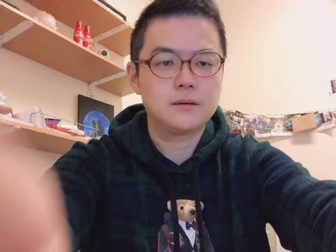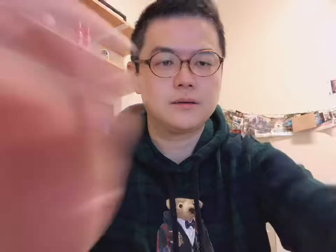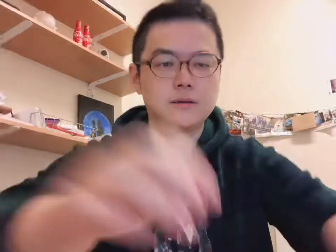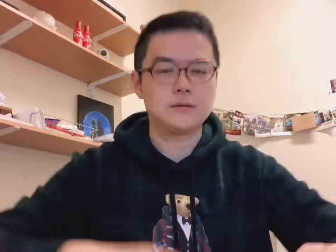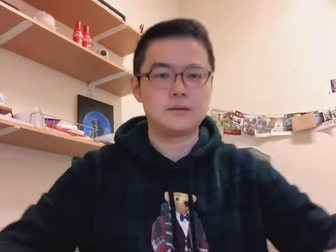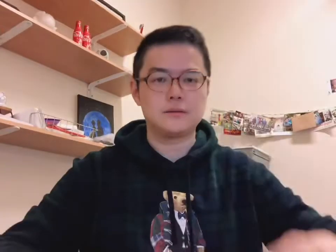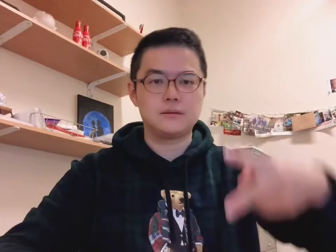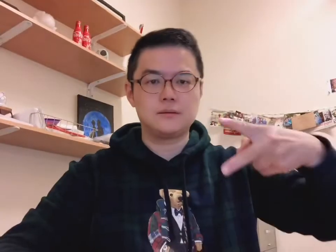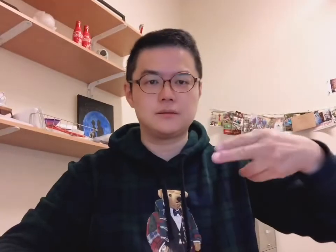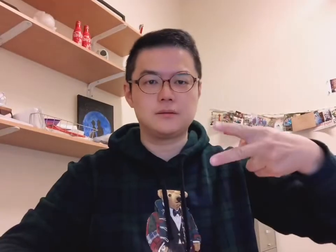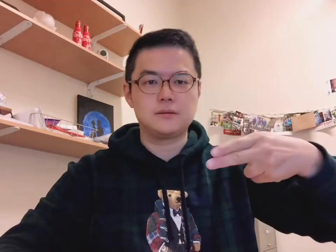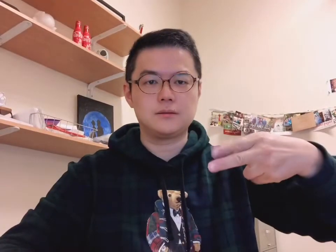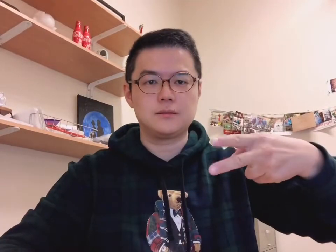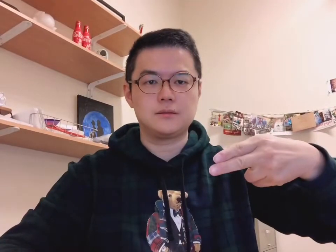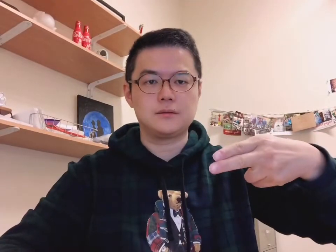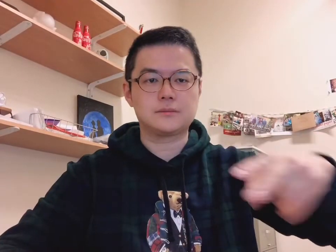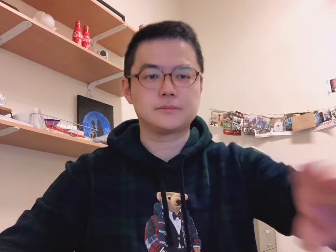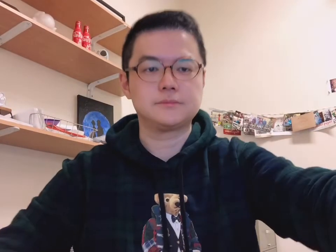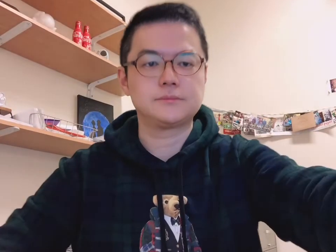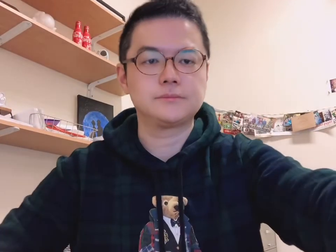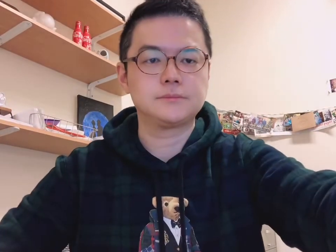Chipsticks